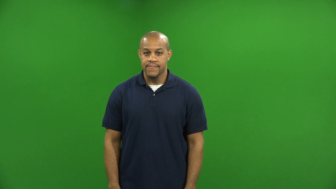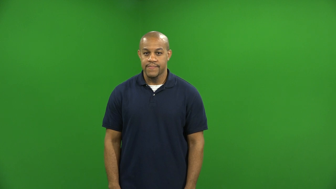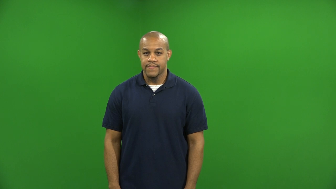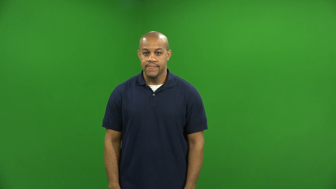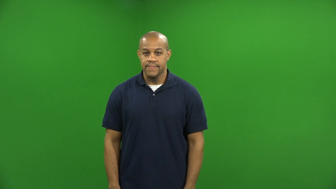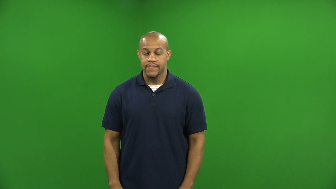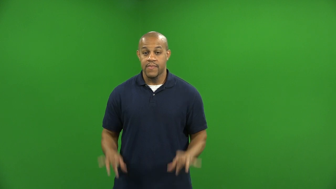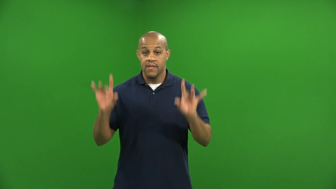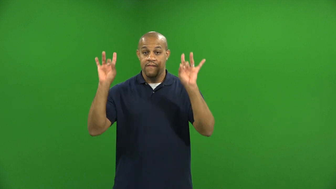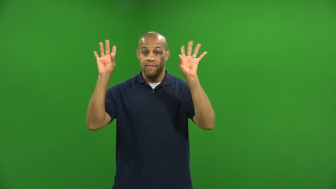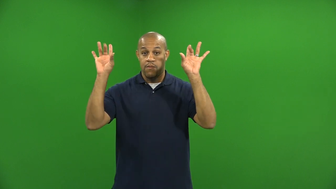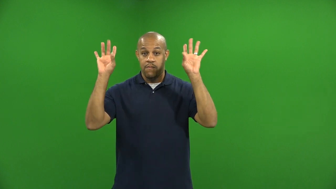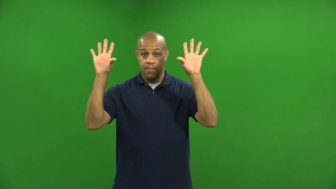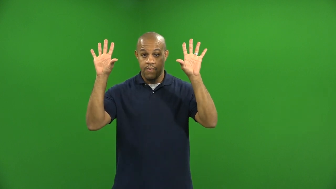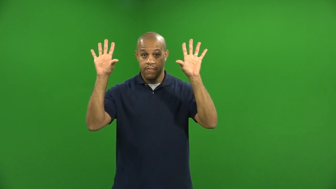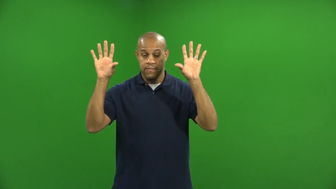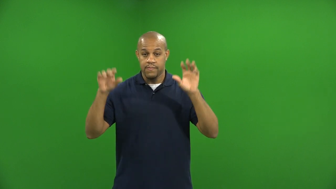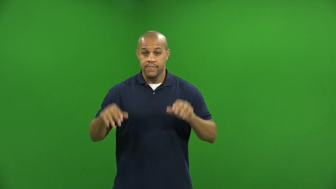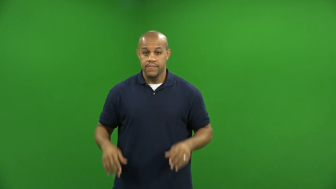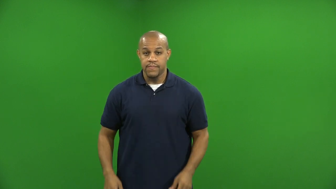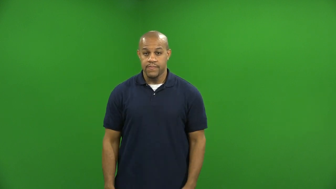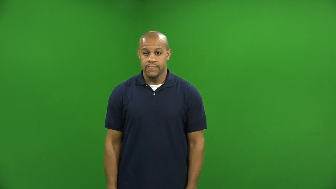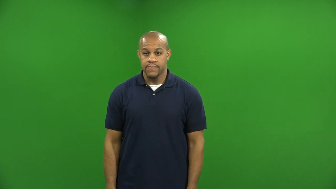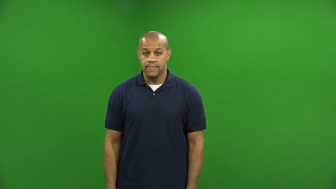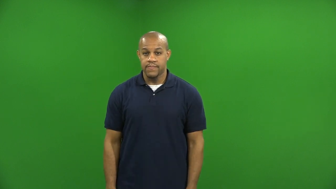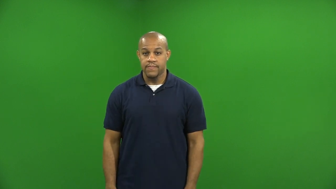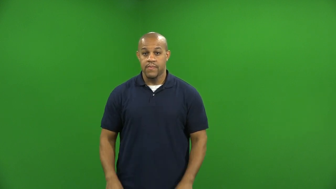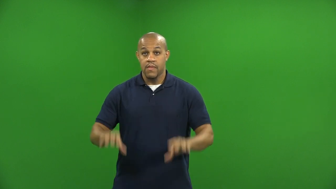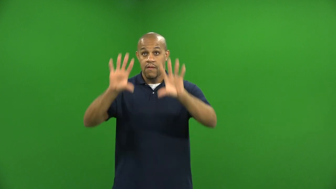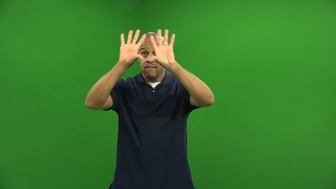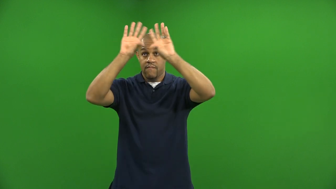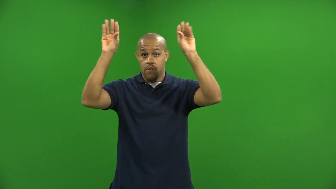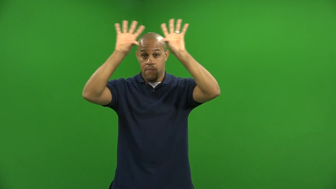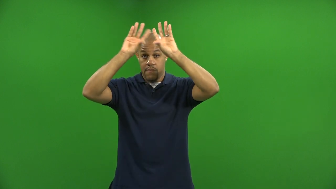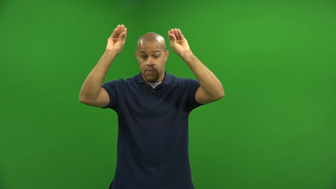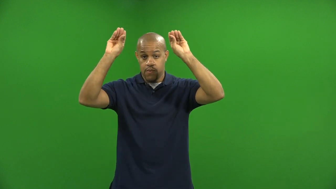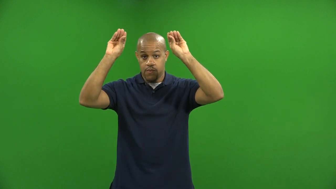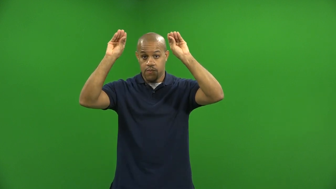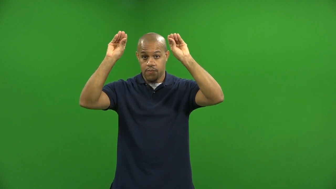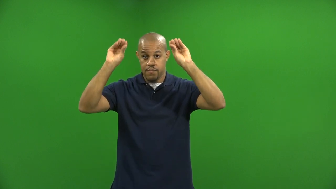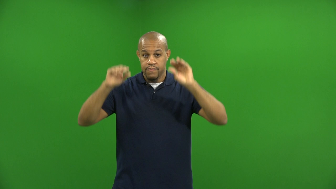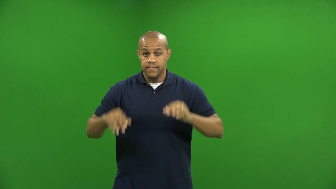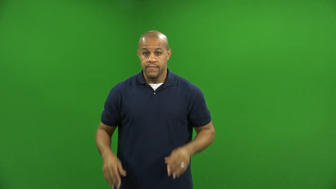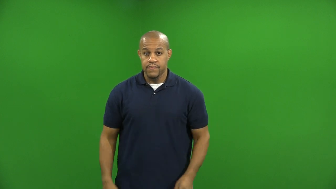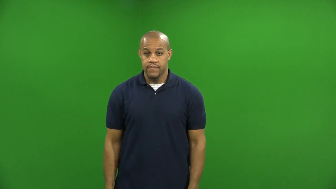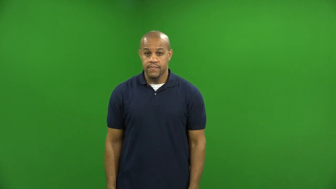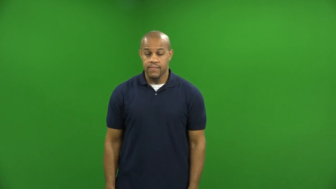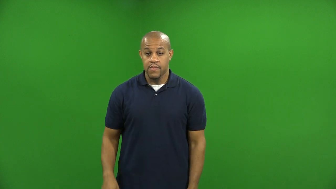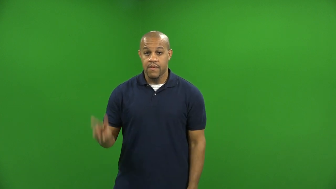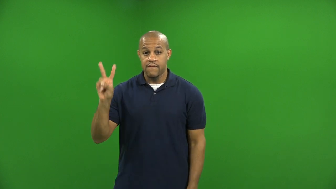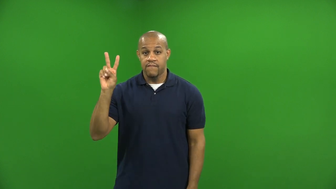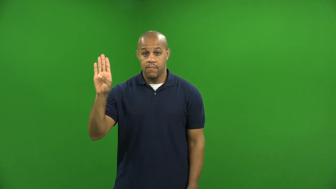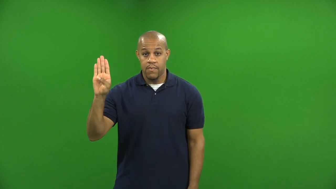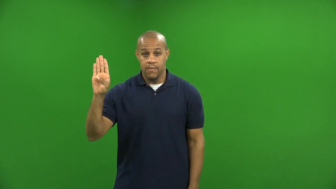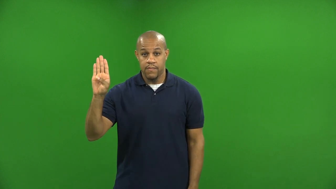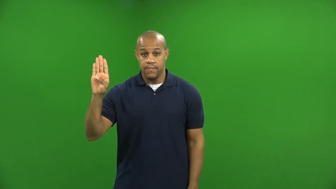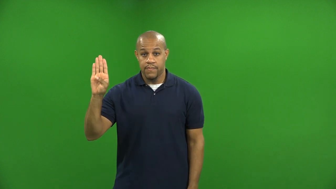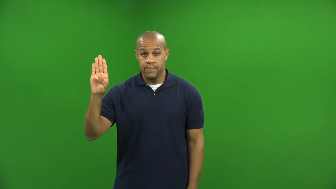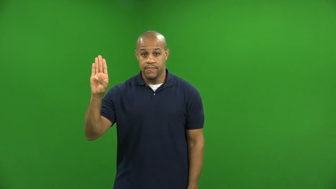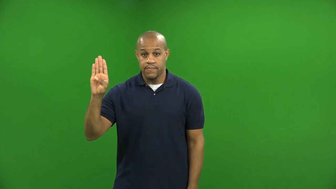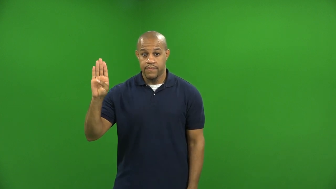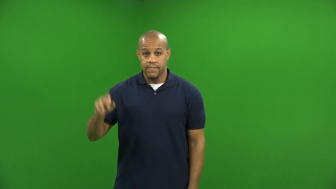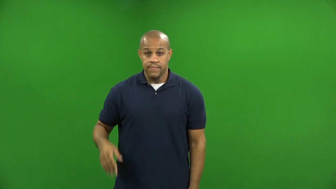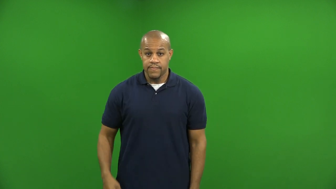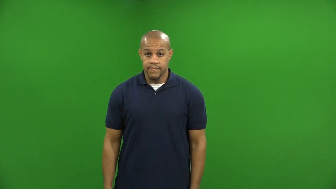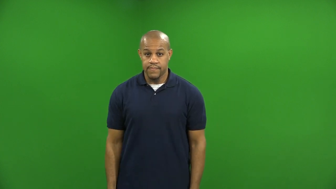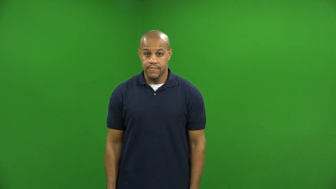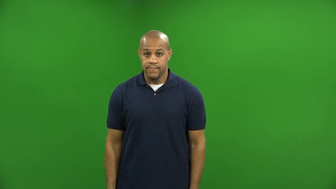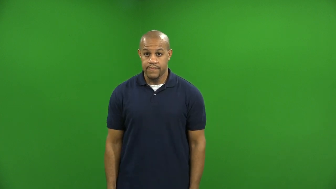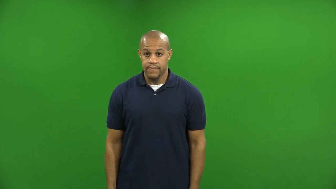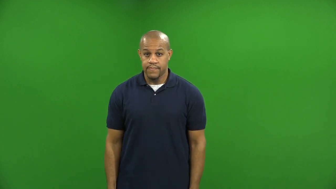Volleyball